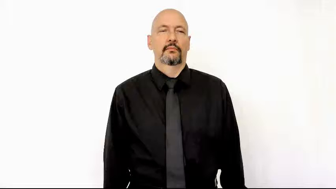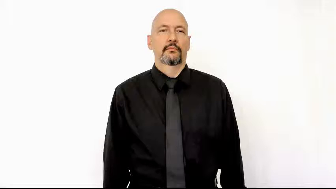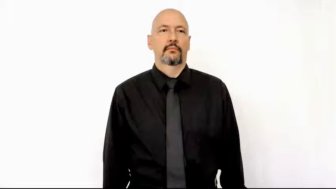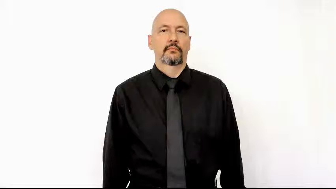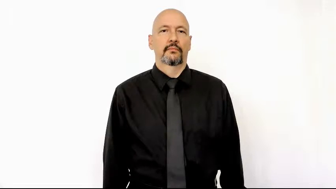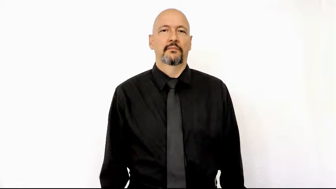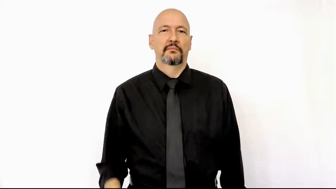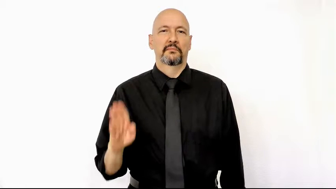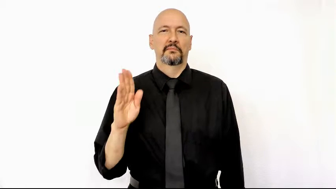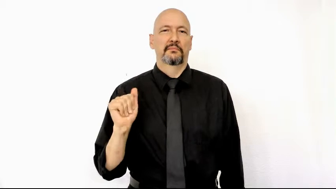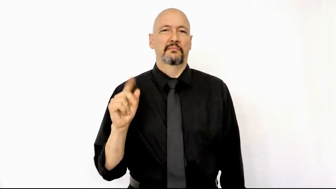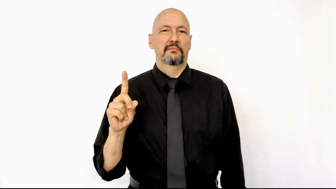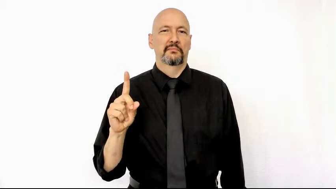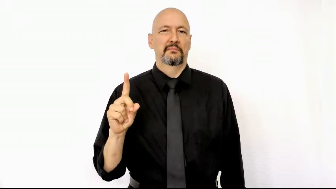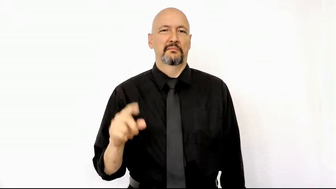BAD-[fingerspell]